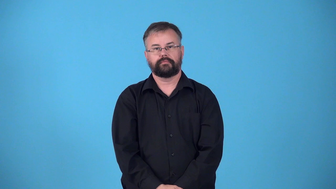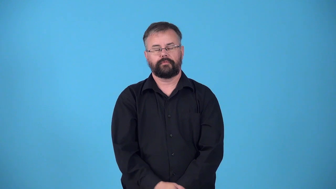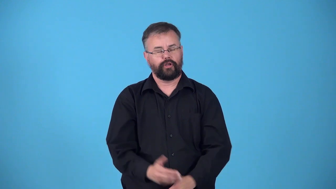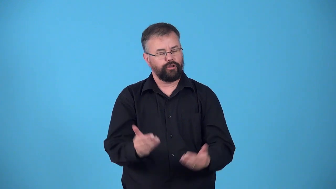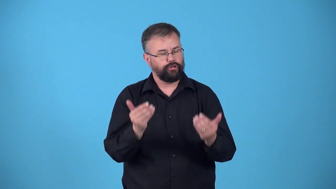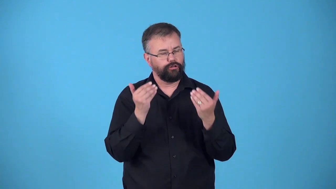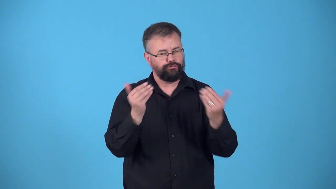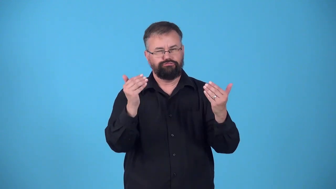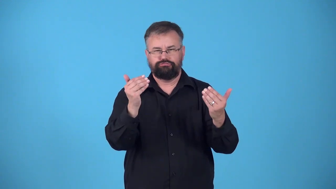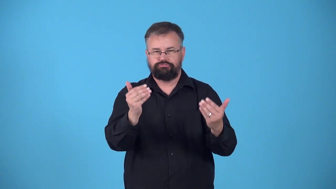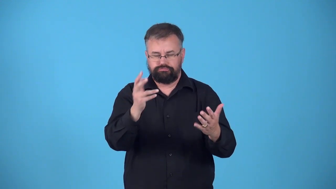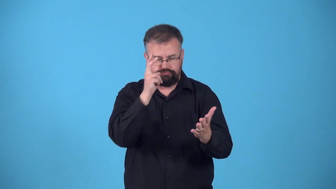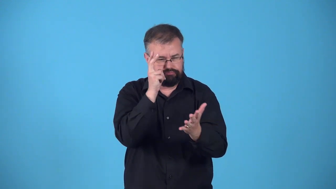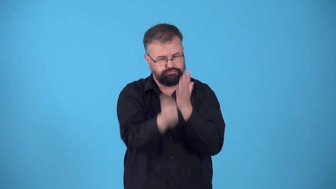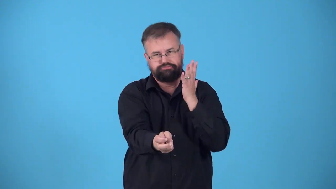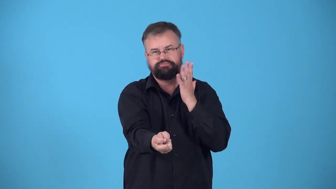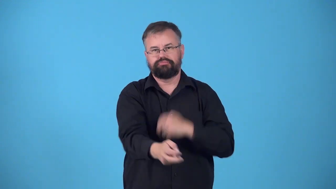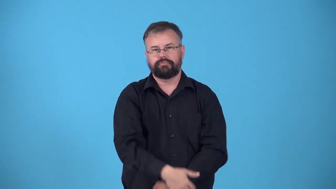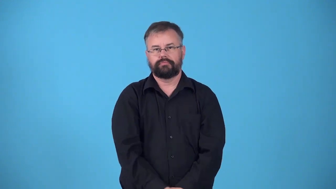plunge into a situation